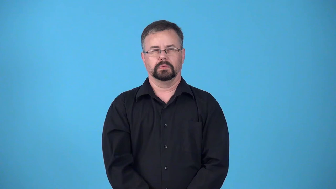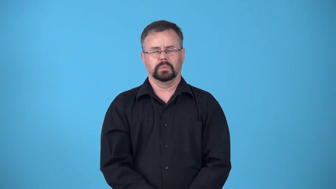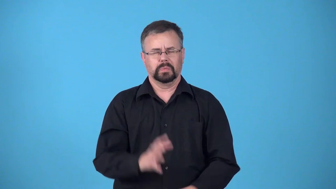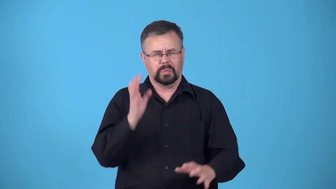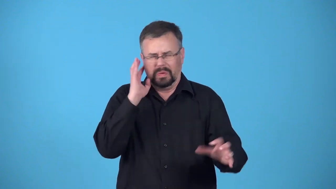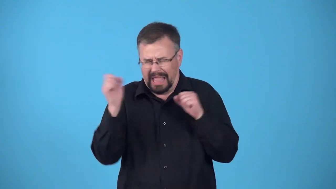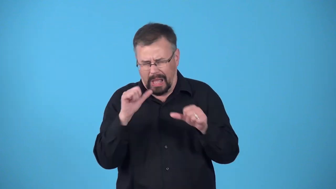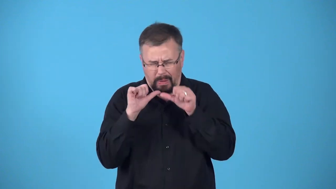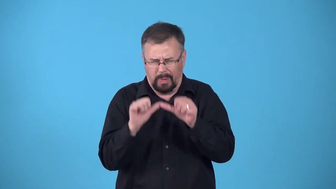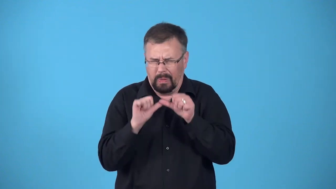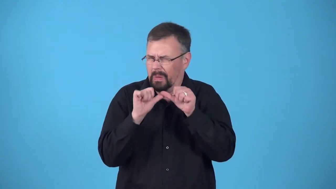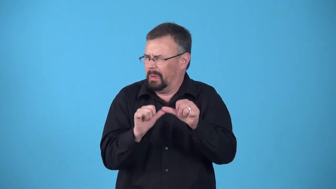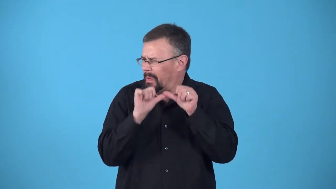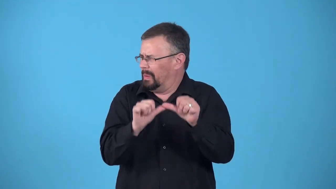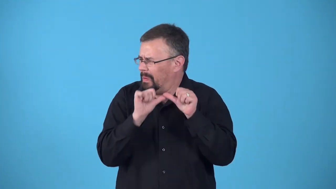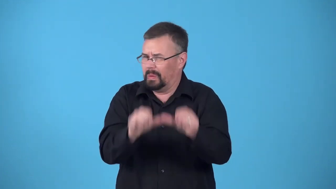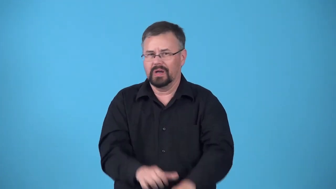clangor